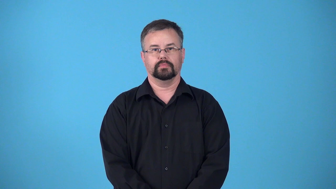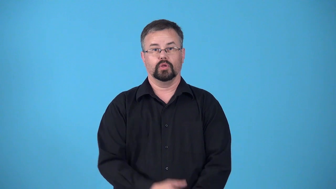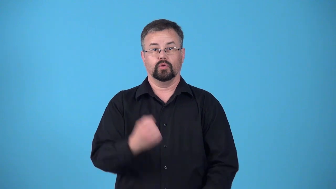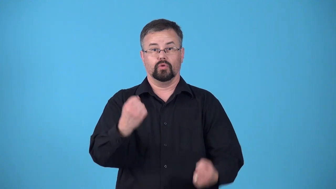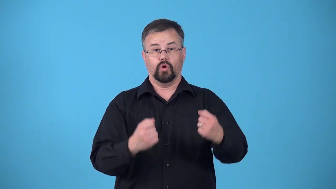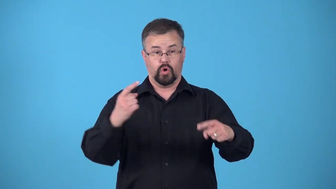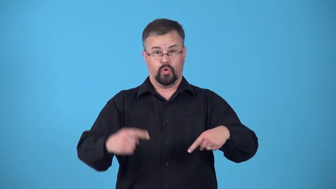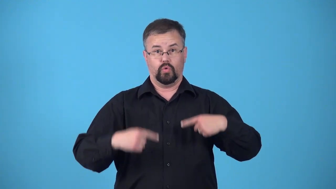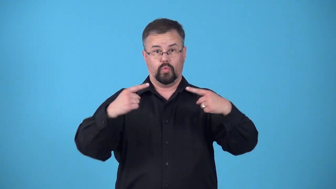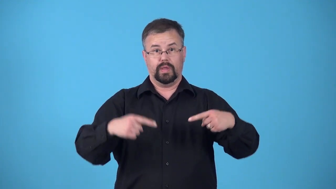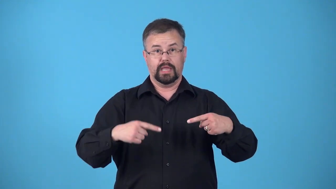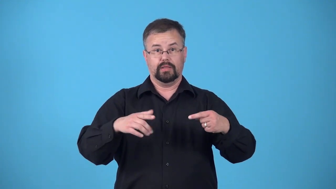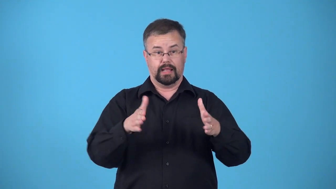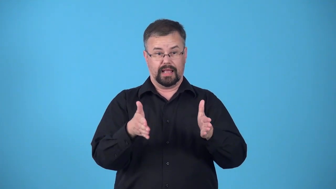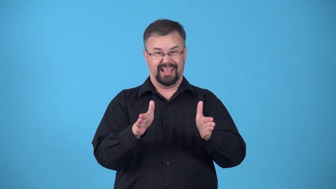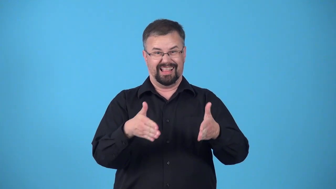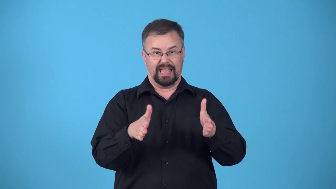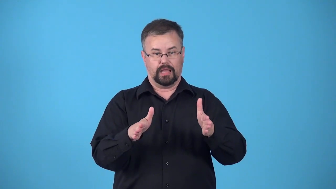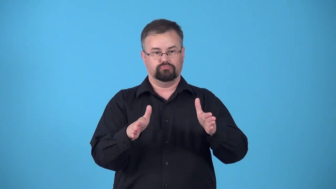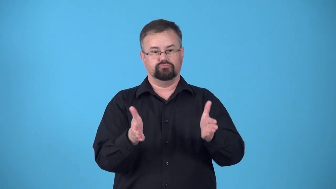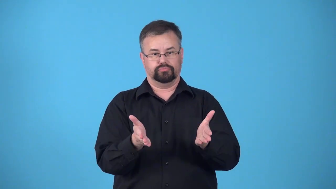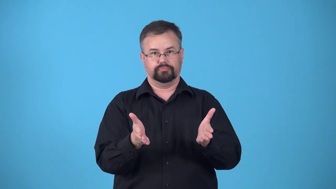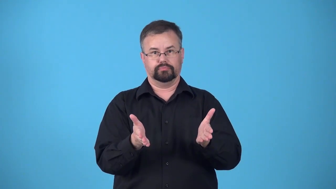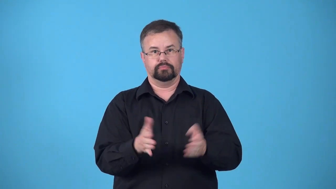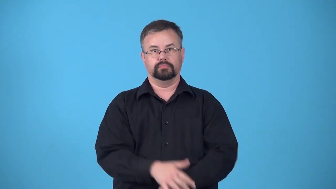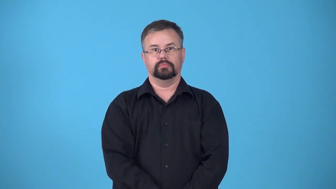camber